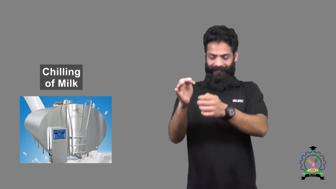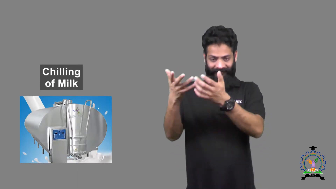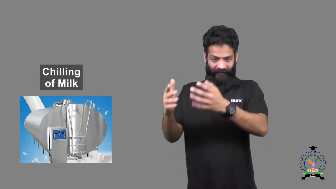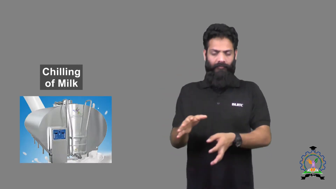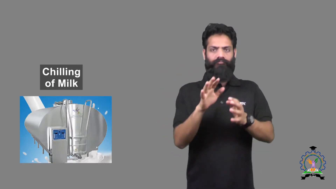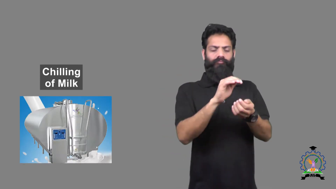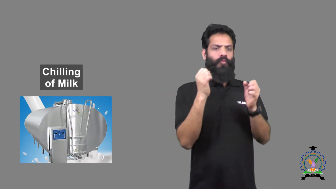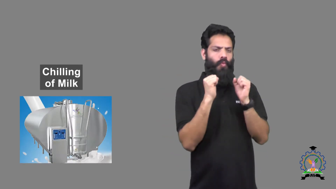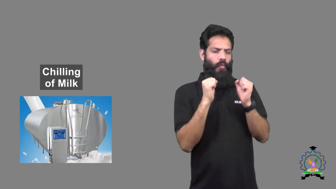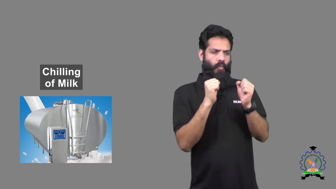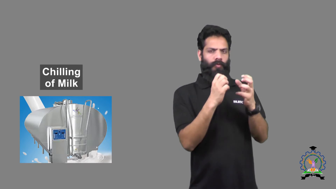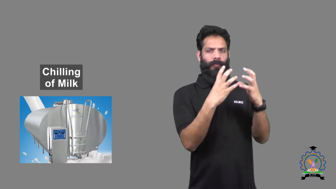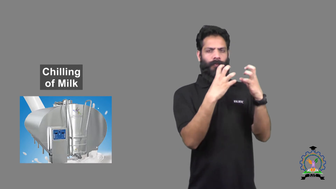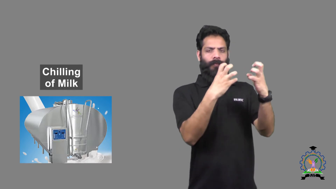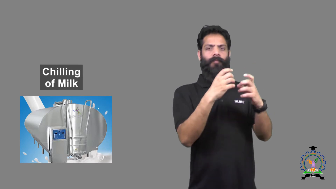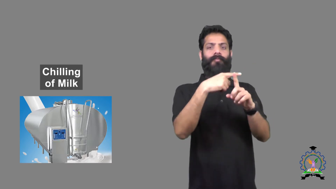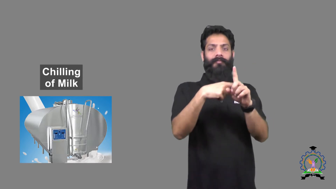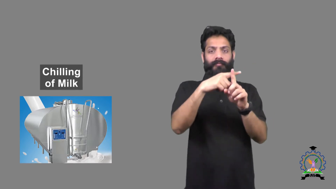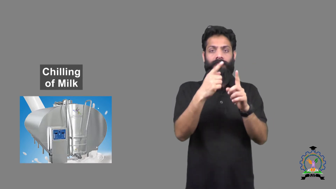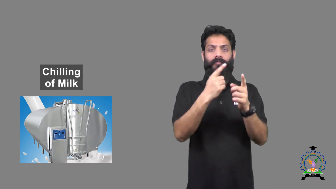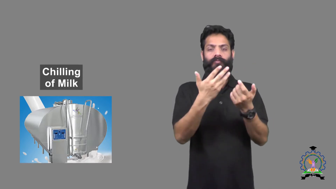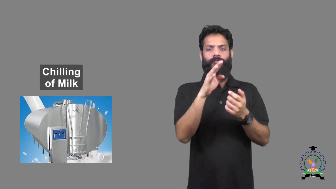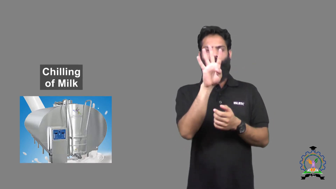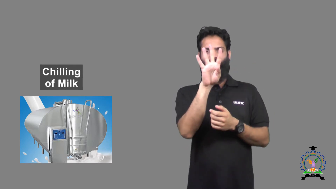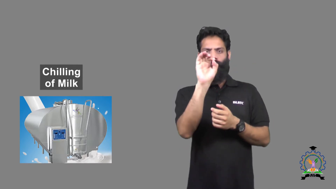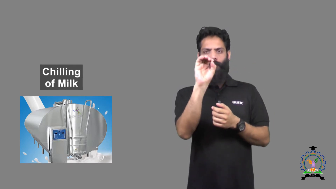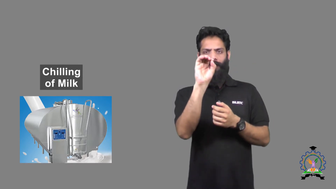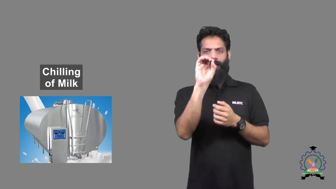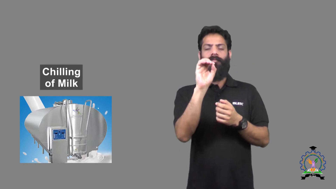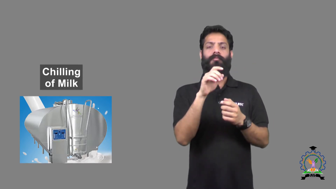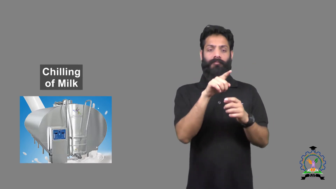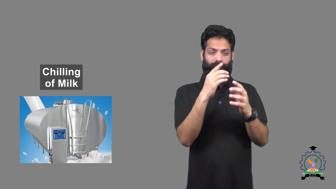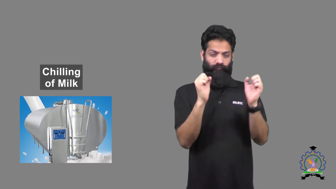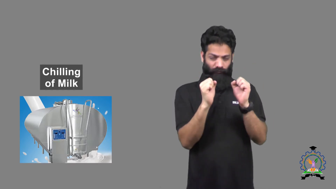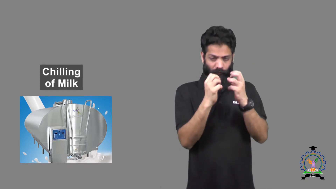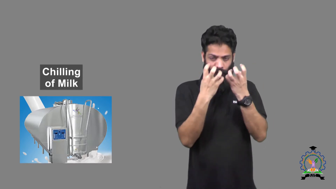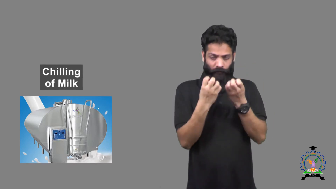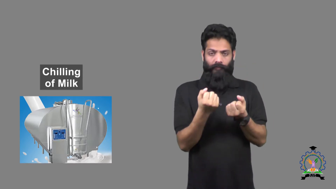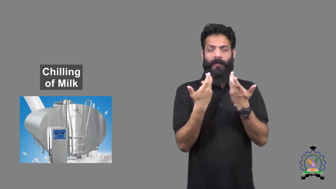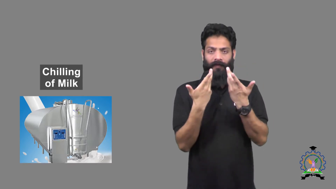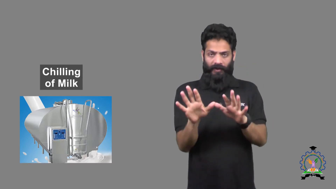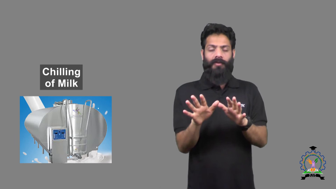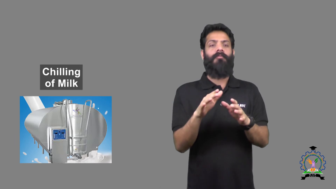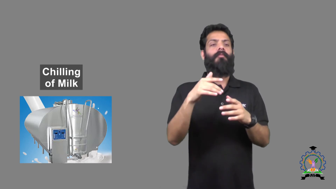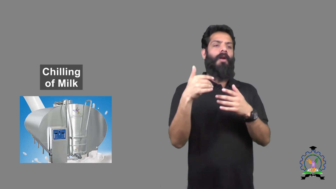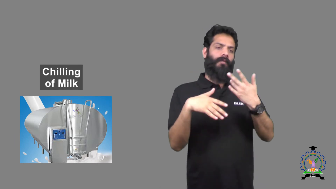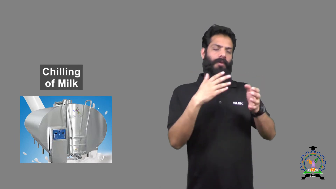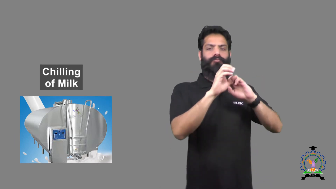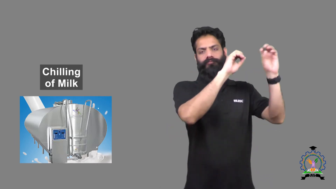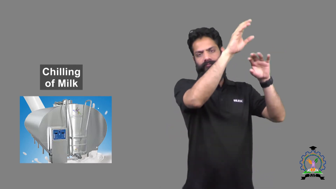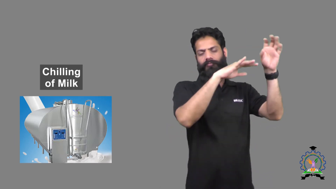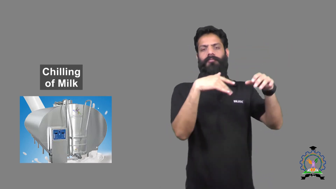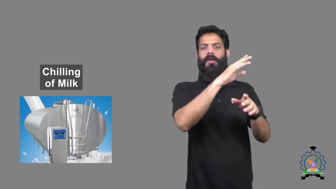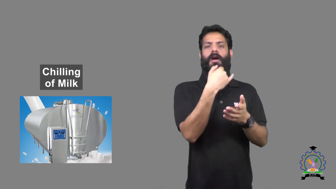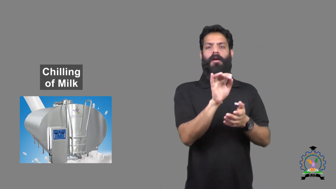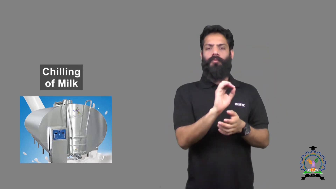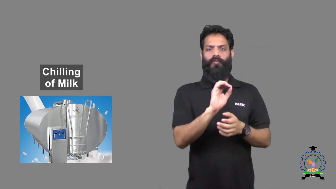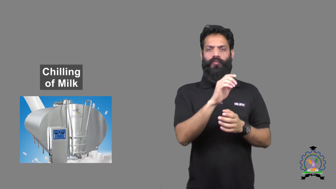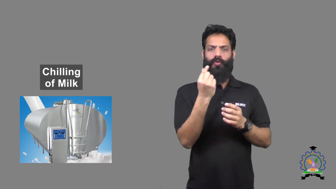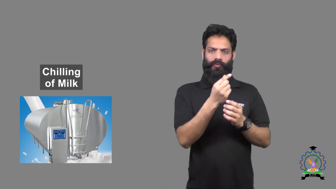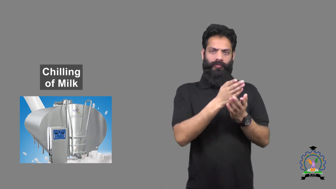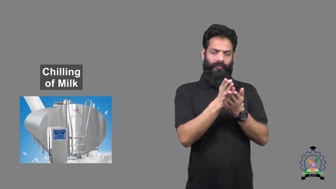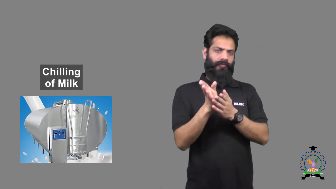Chilling of Milk